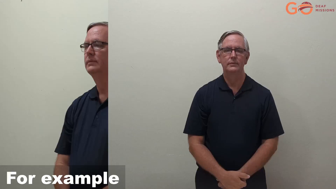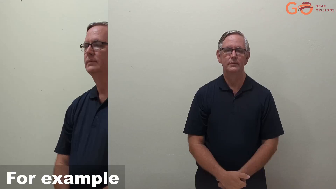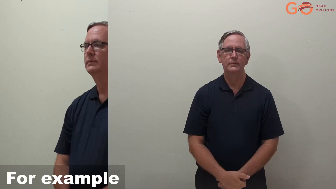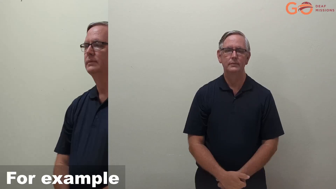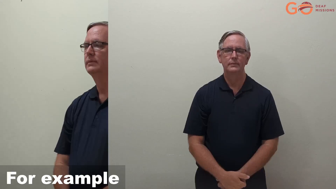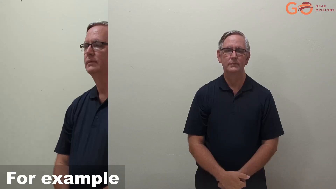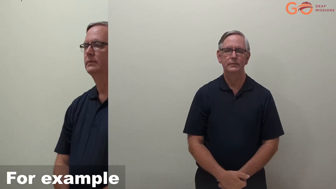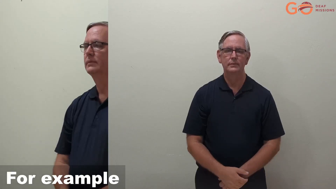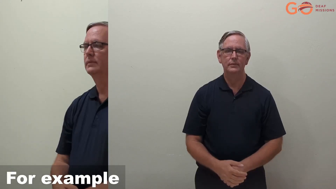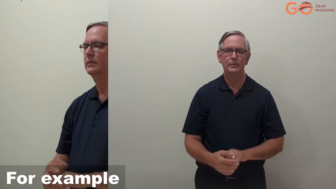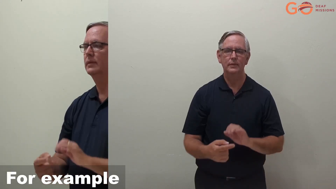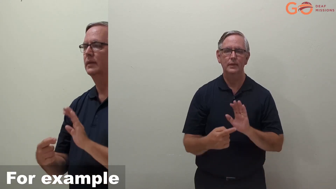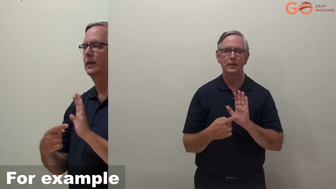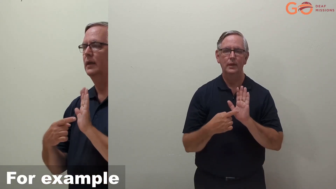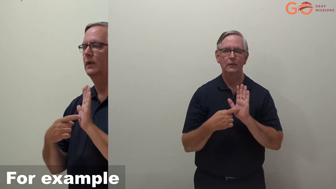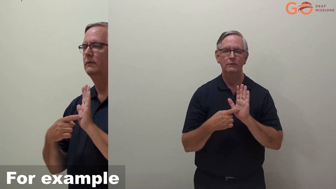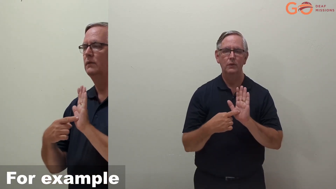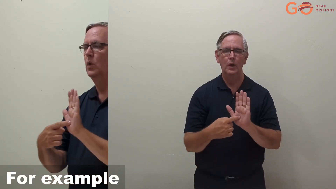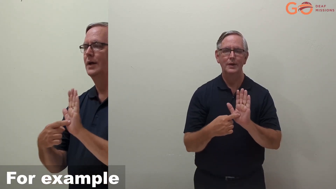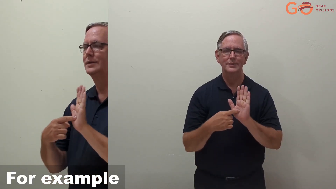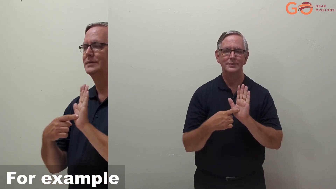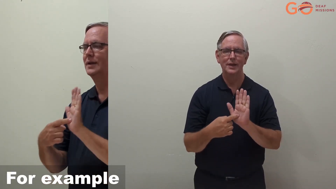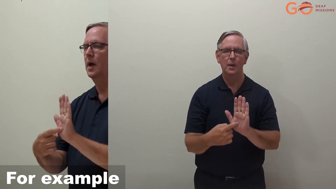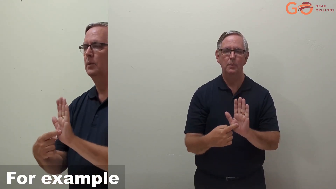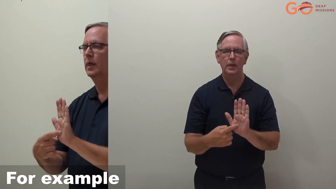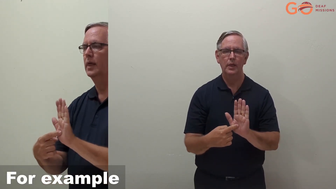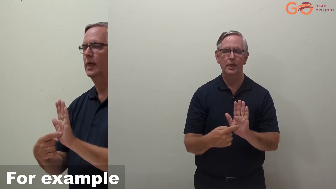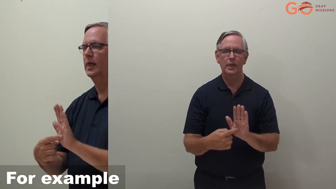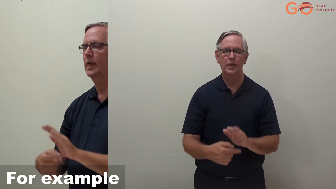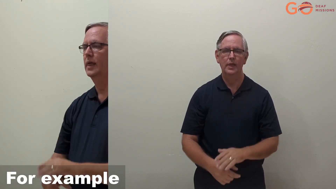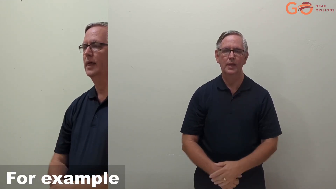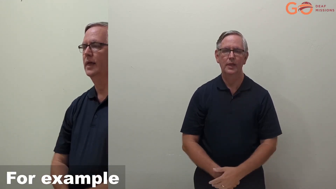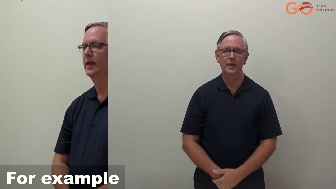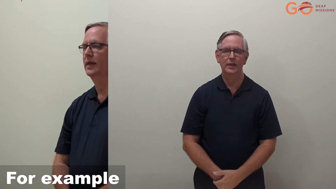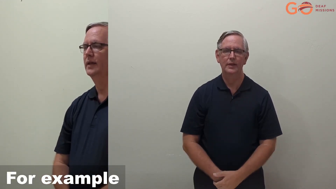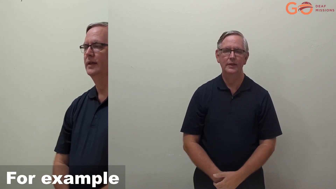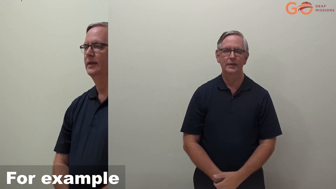For Example